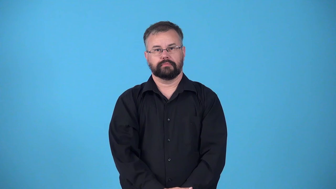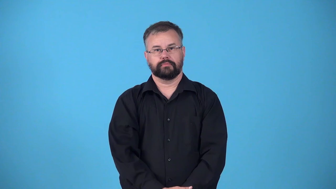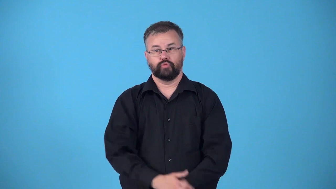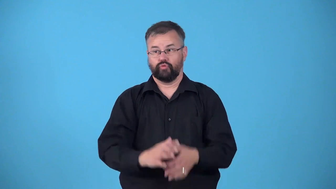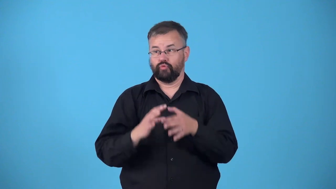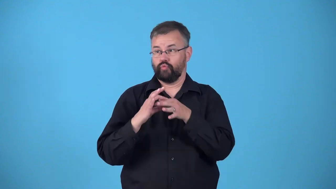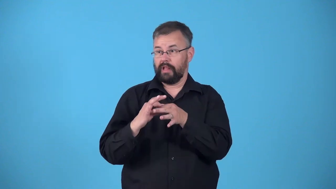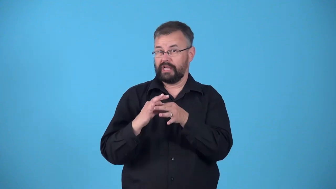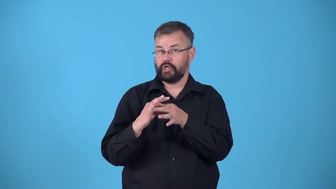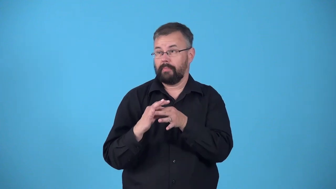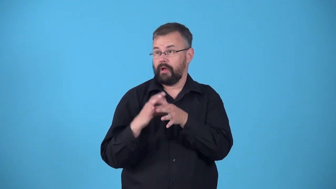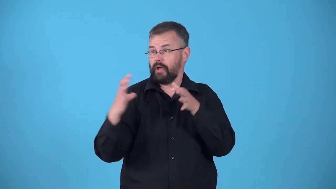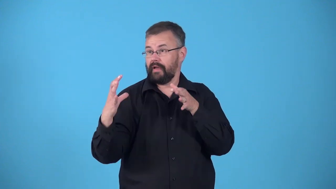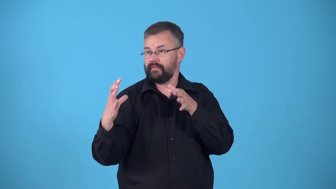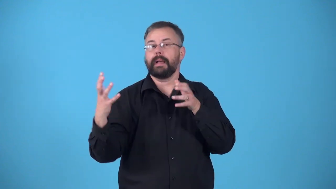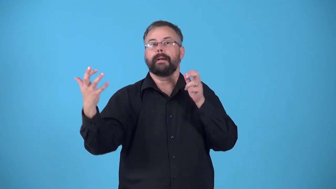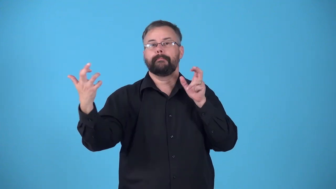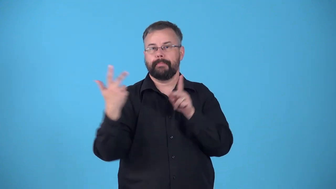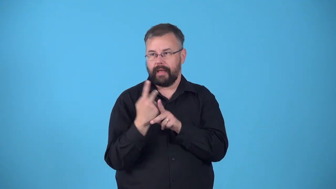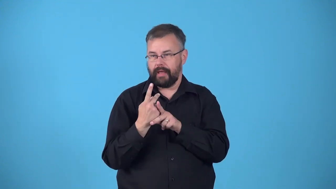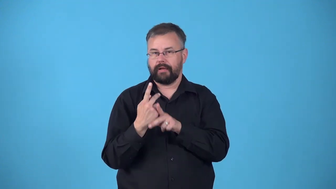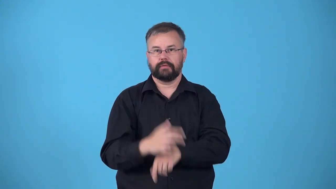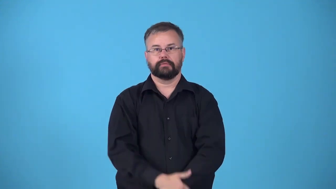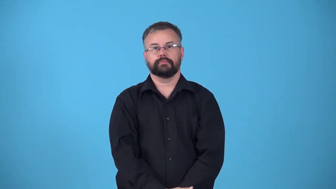get back together